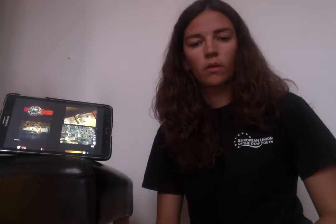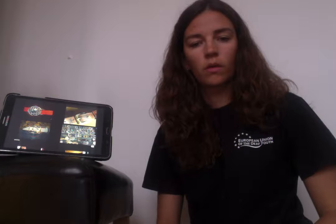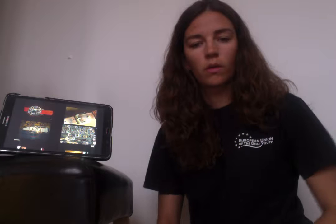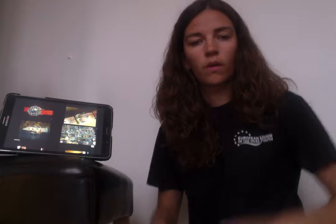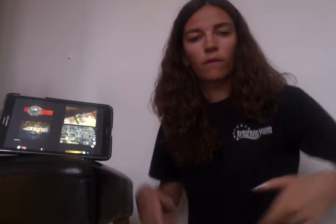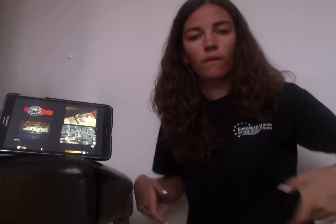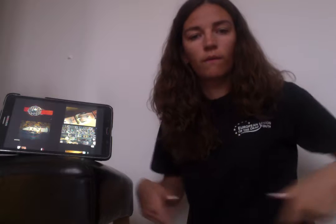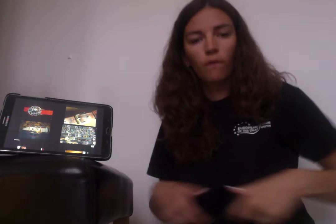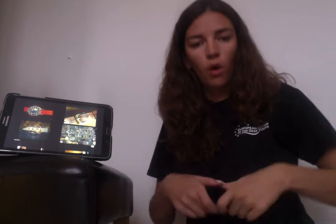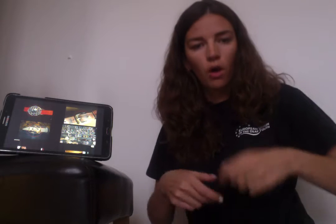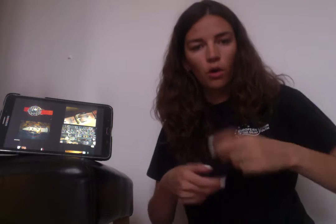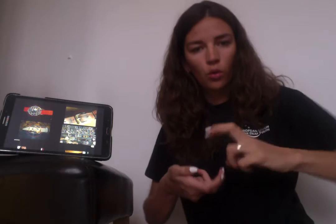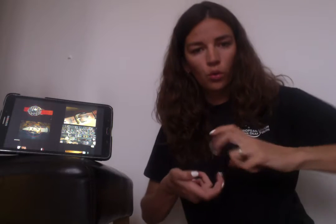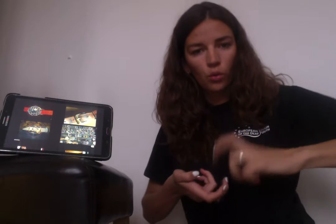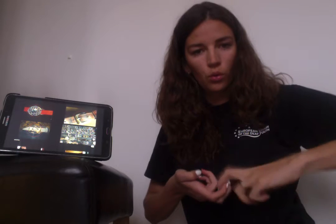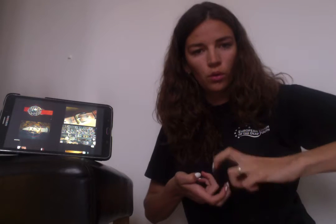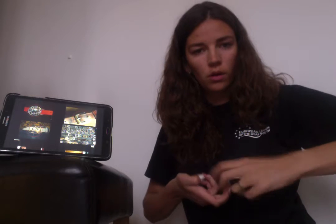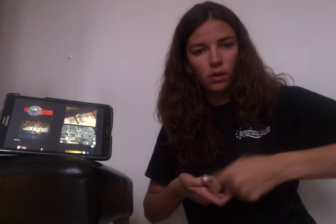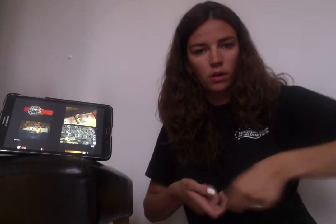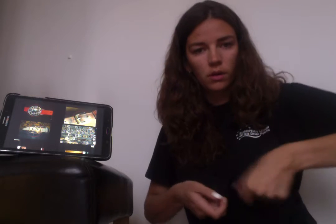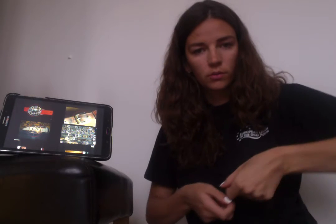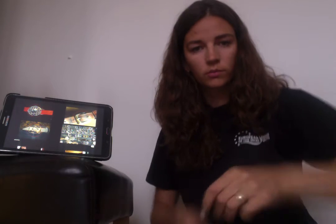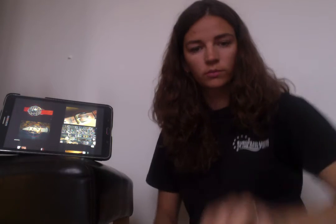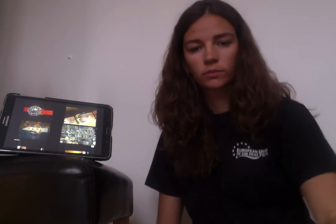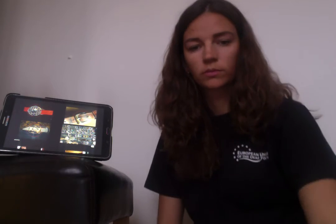buckle